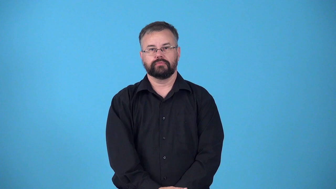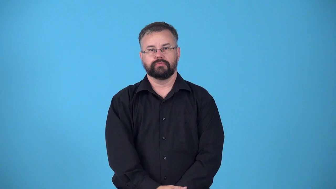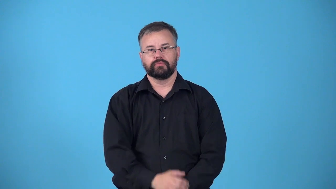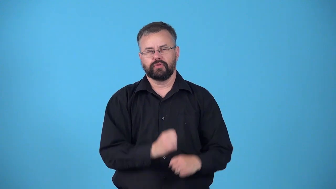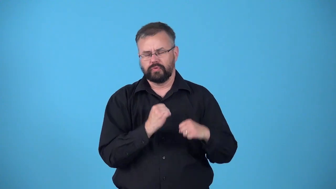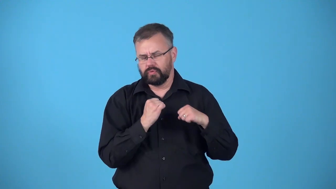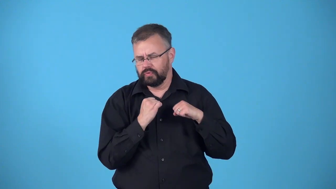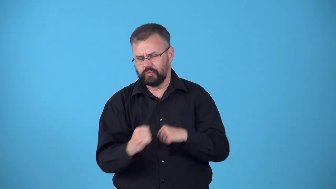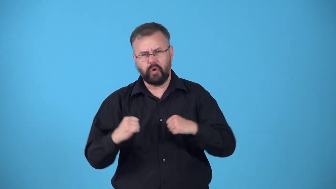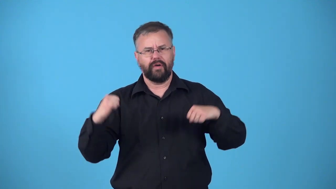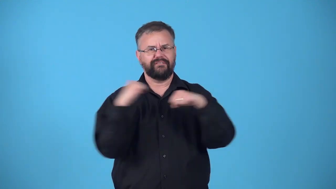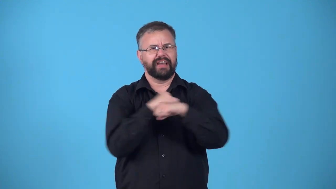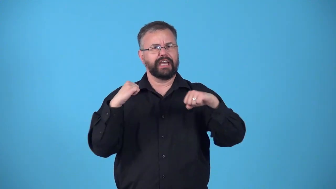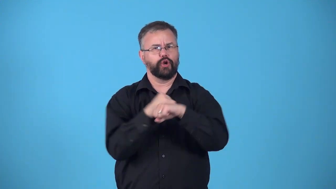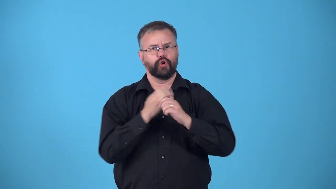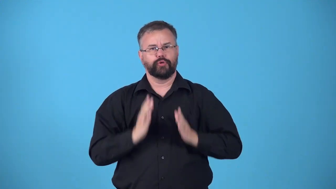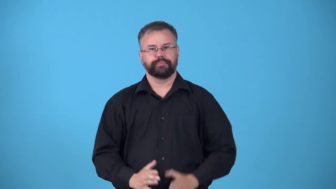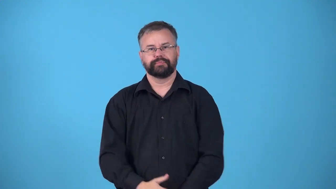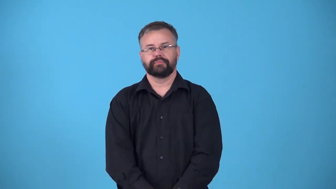gamecock